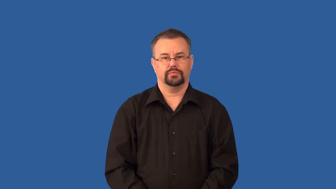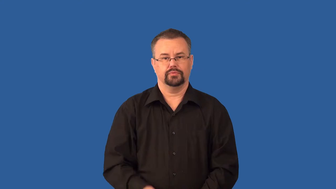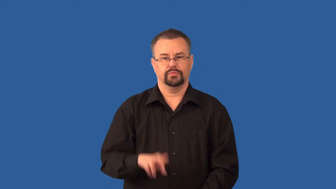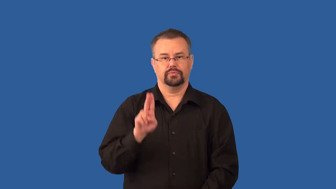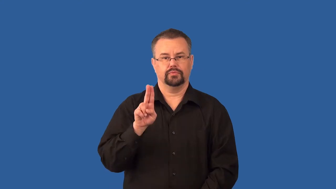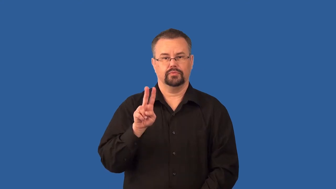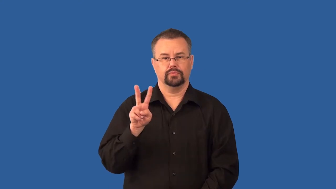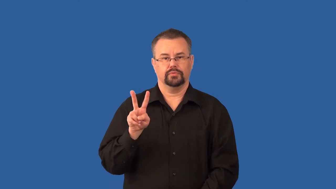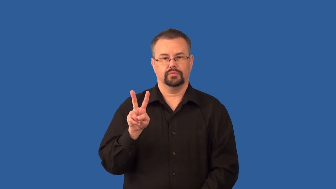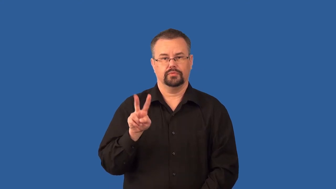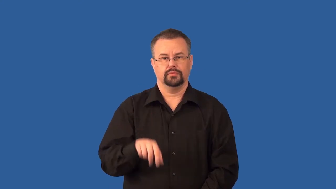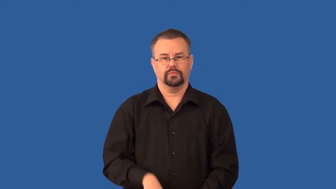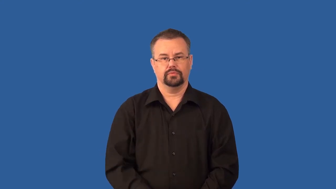ultraviolet